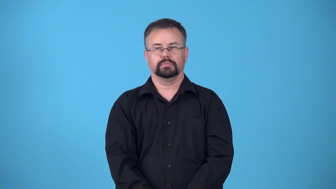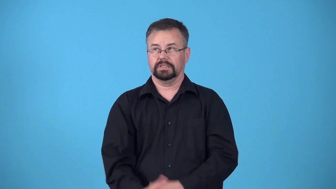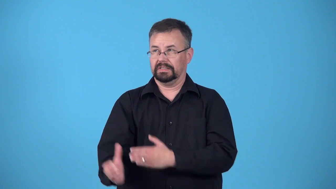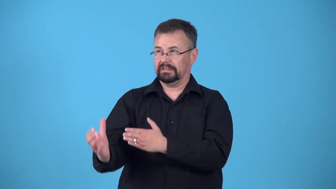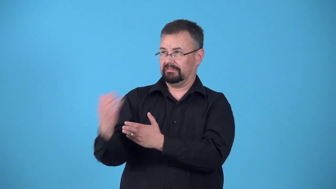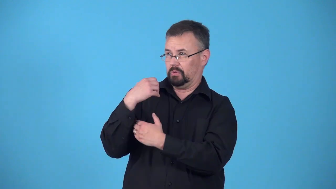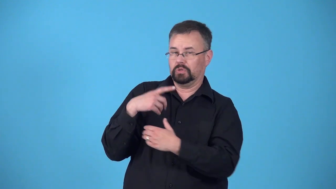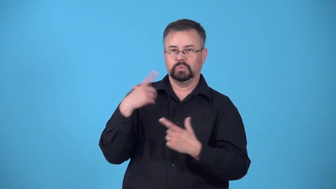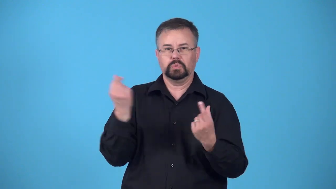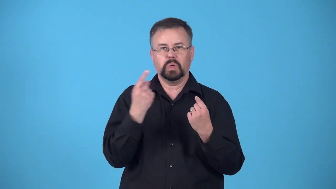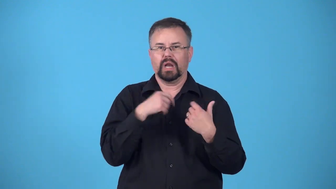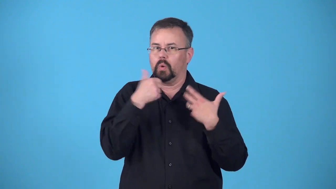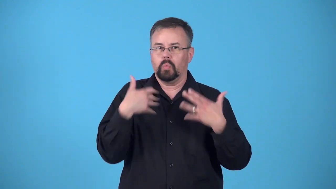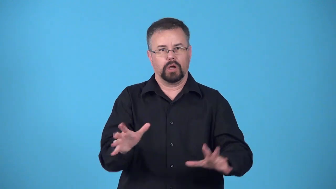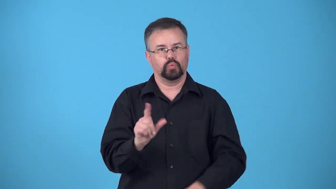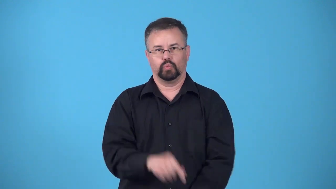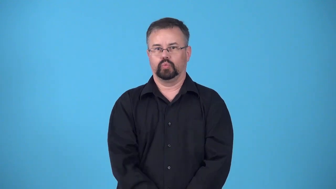twist my arm